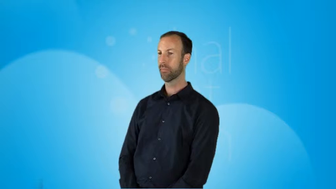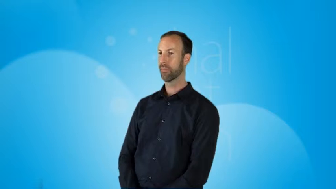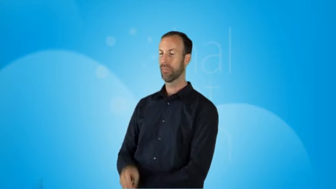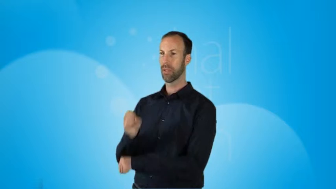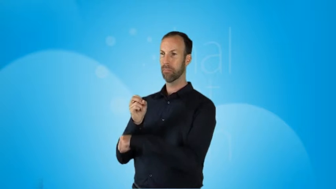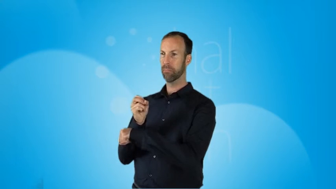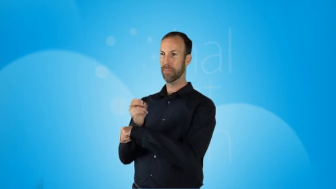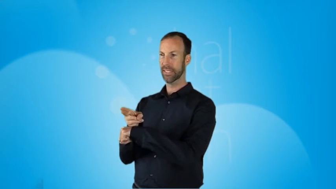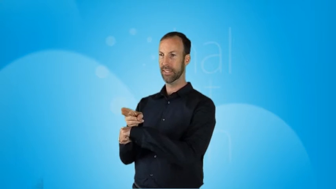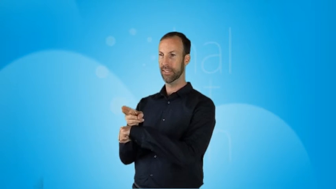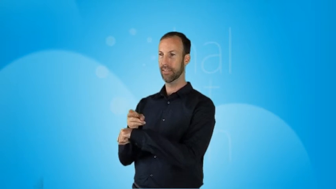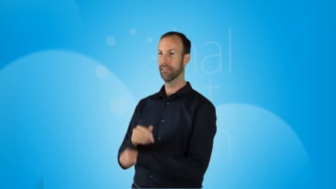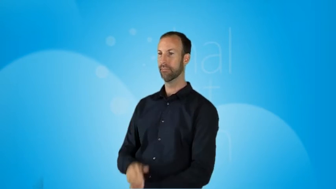beat